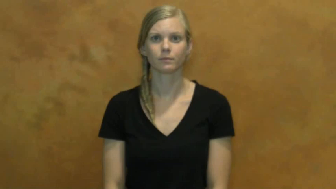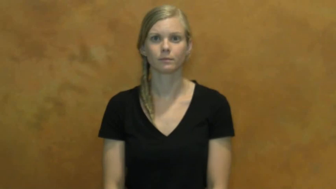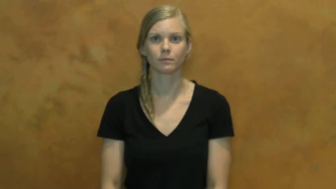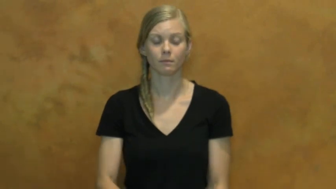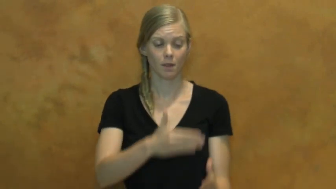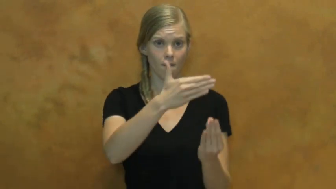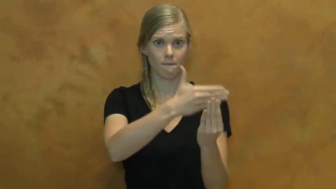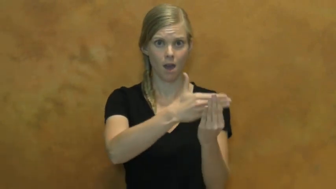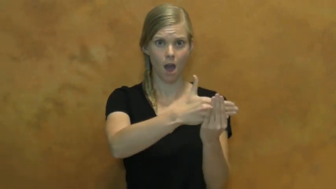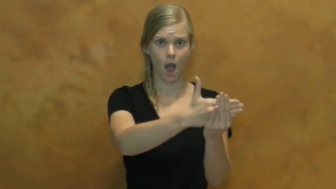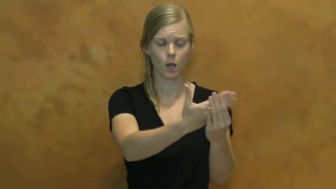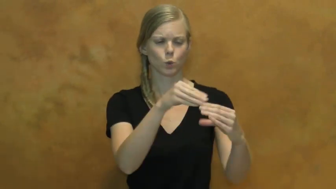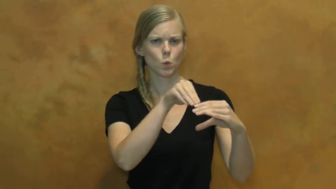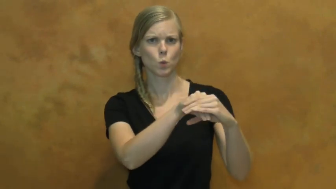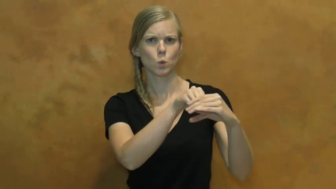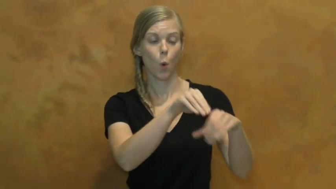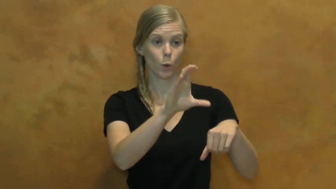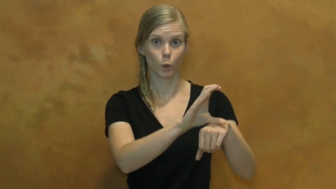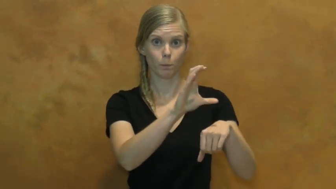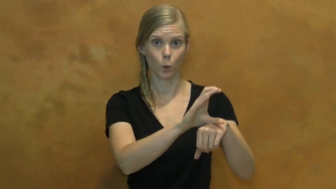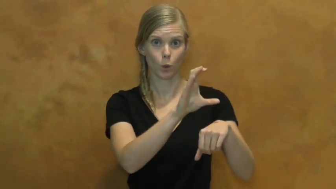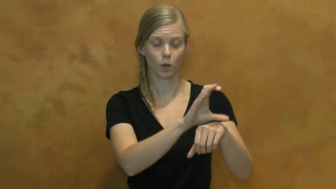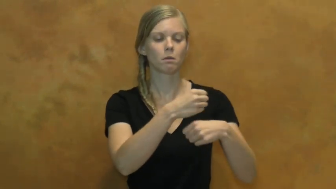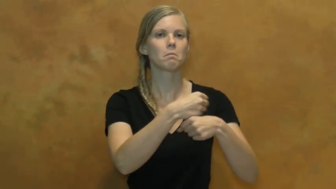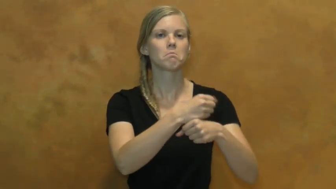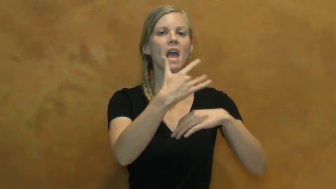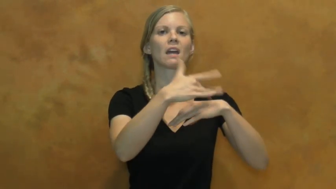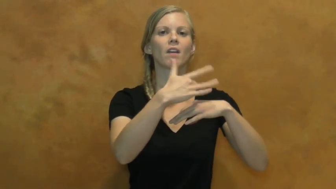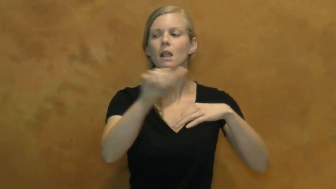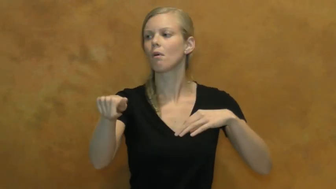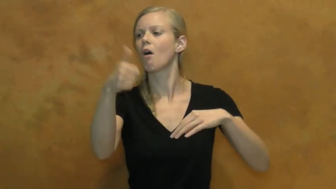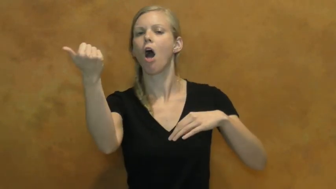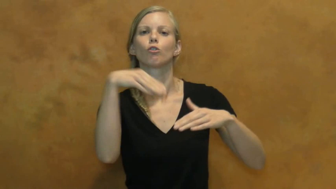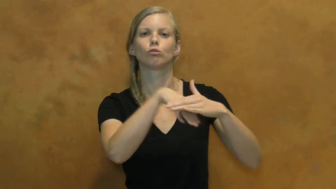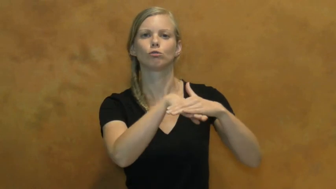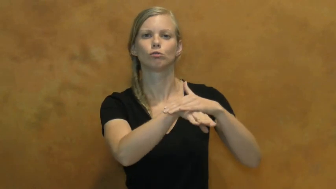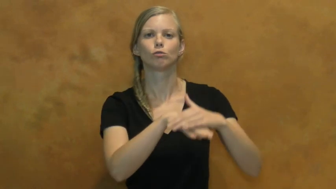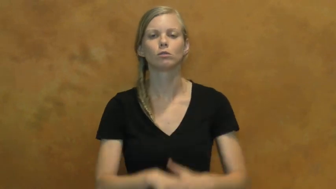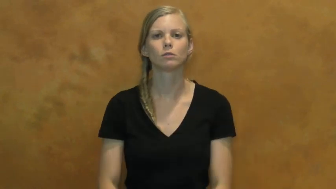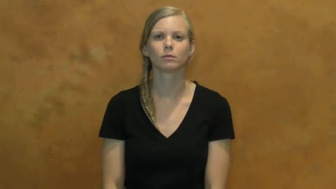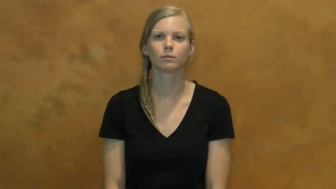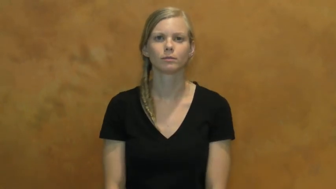file sharing